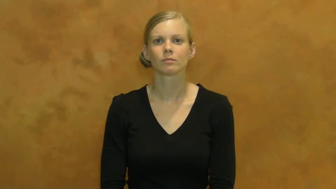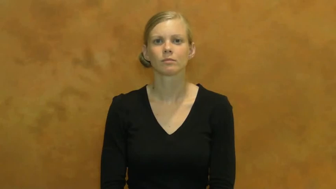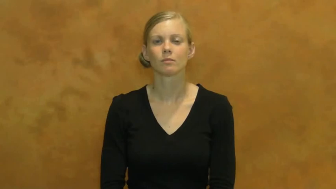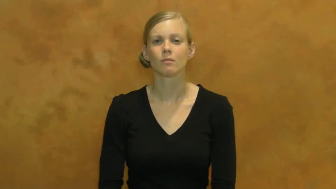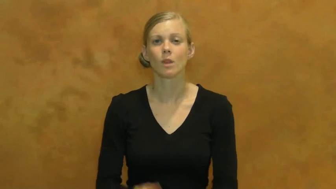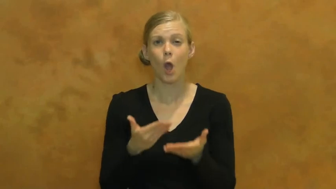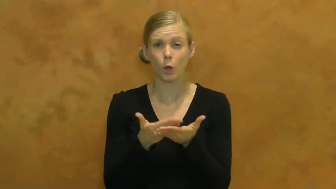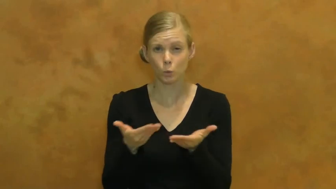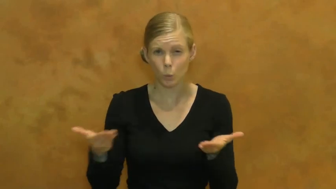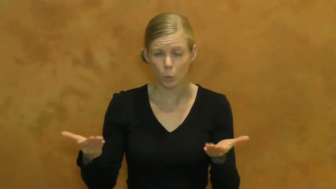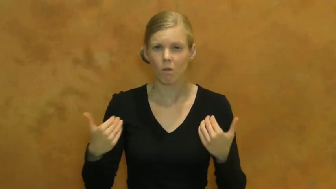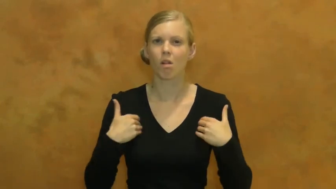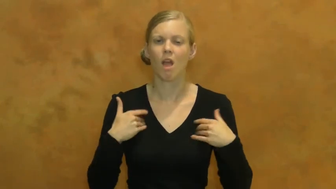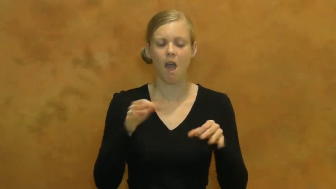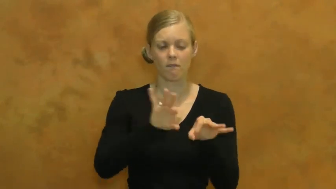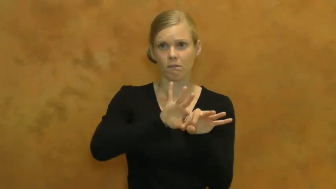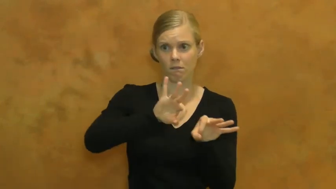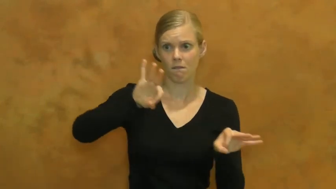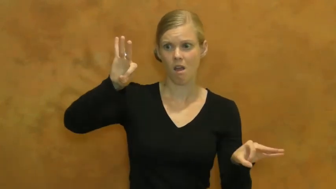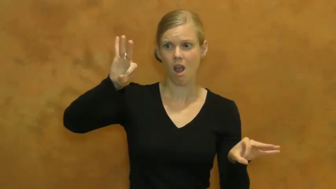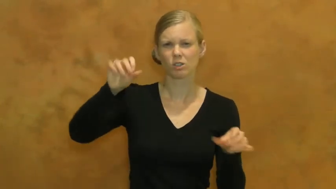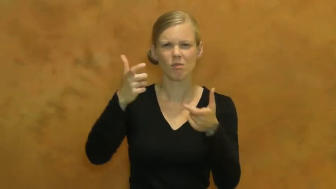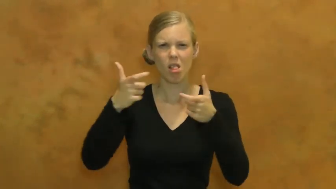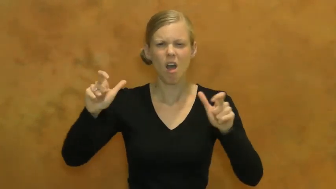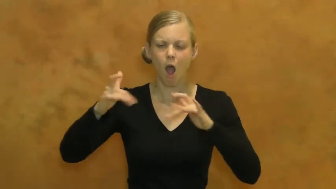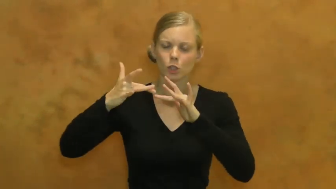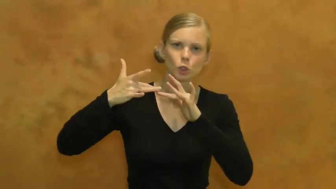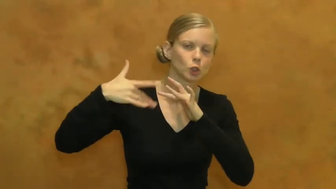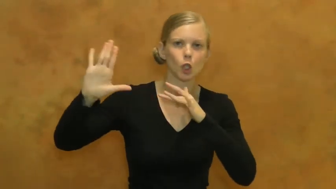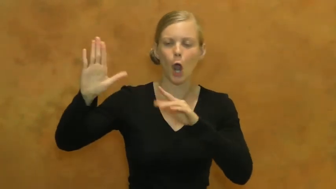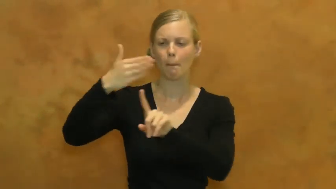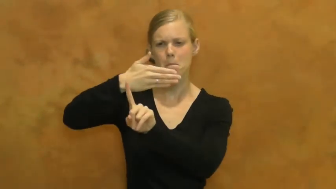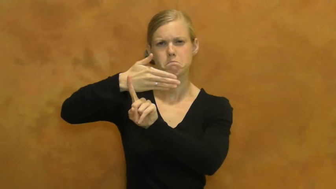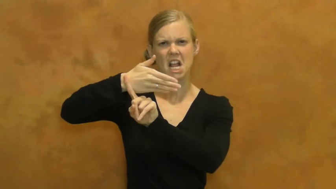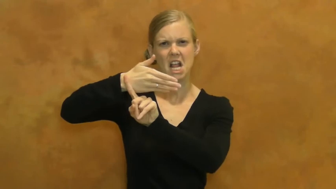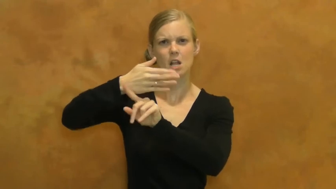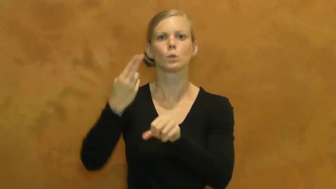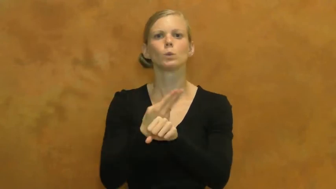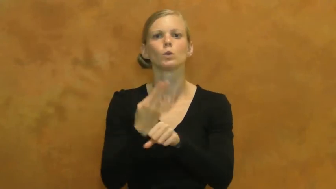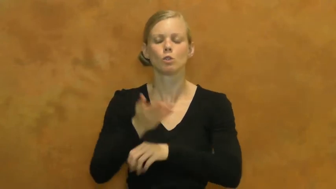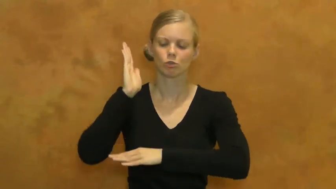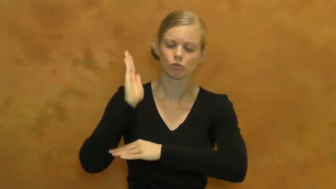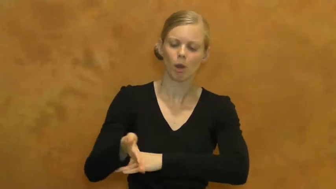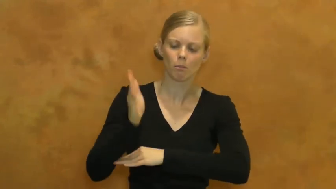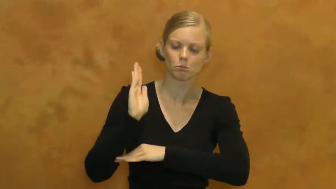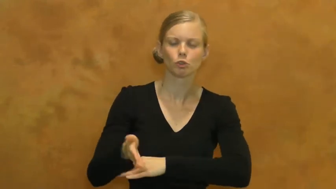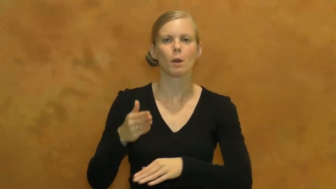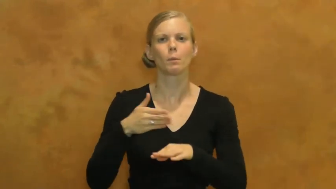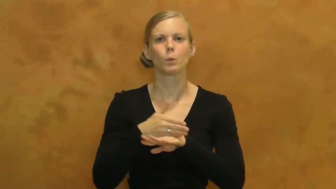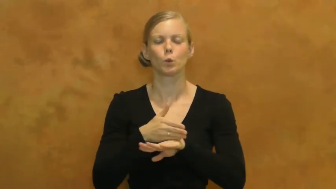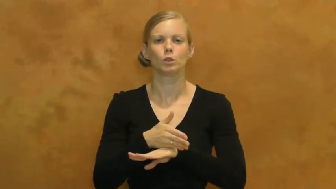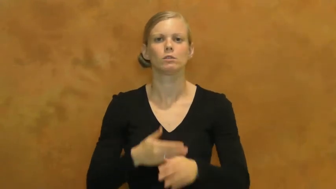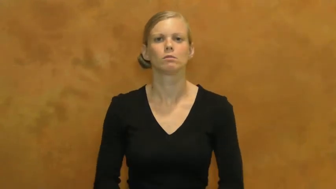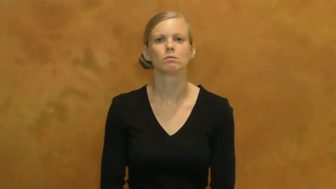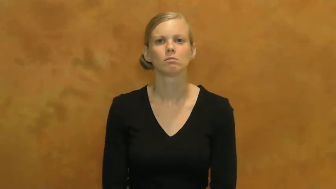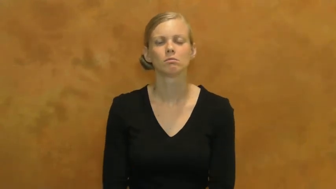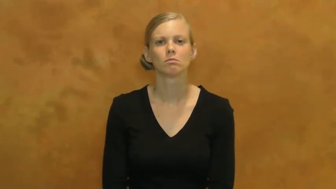axe